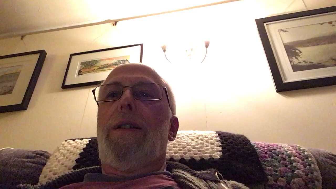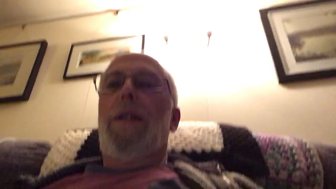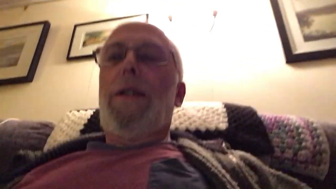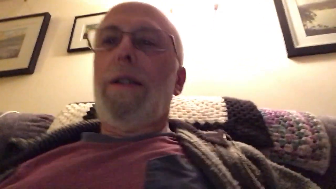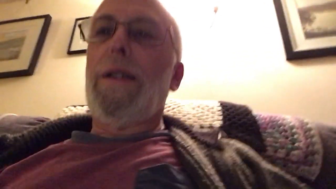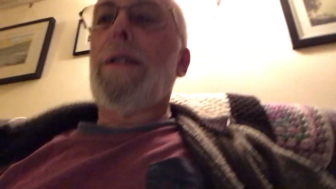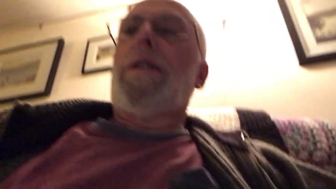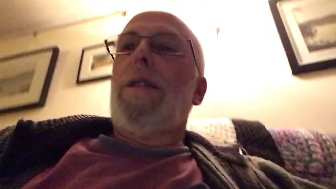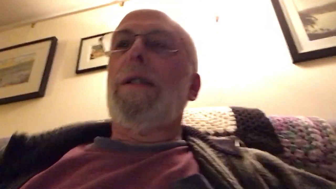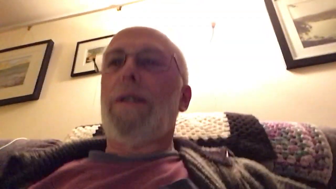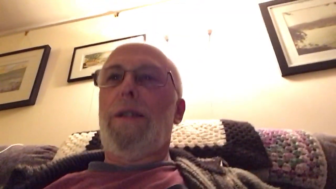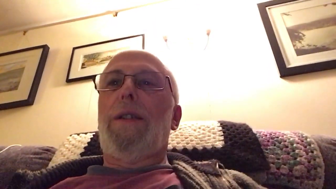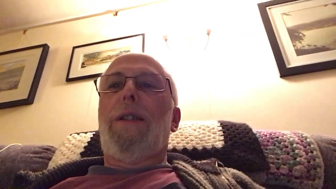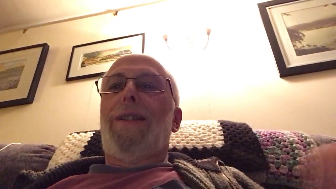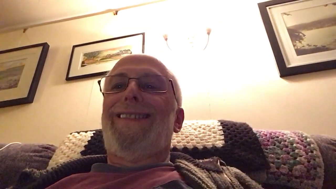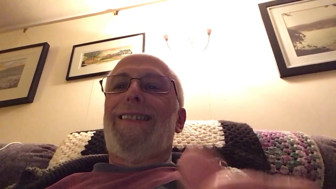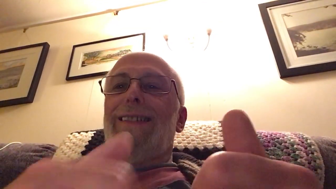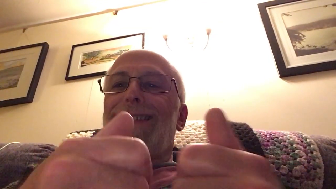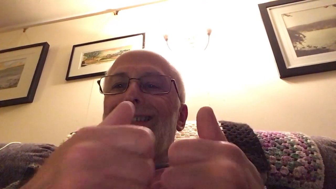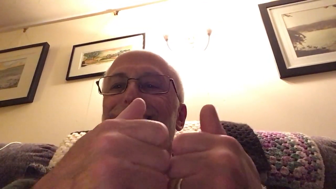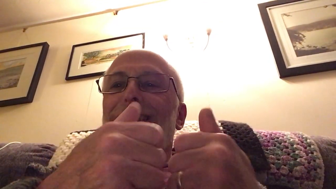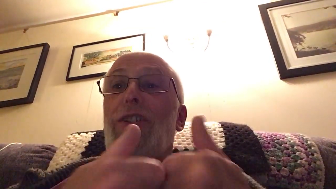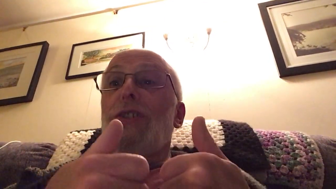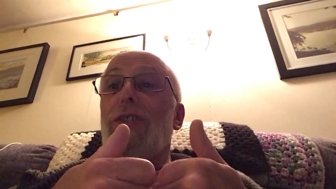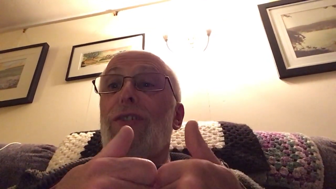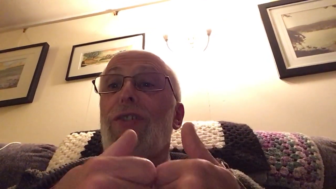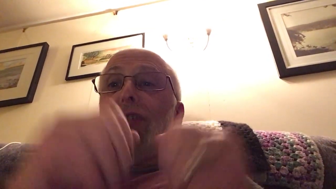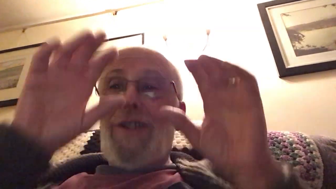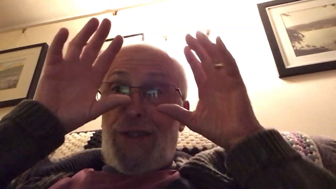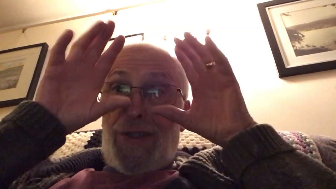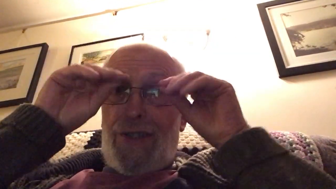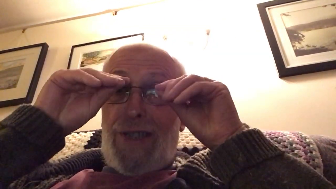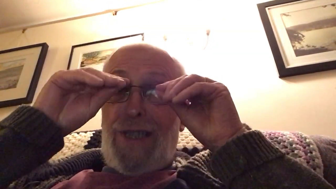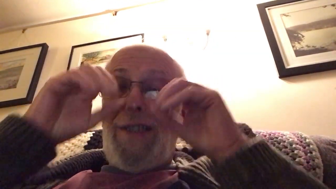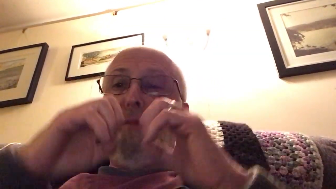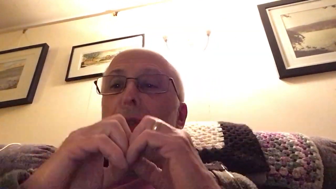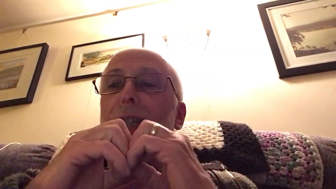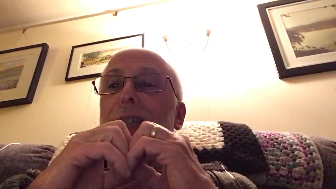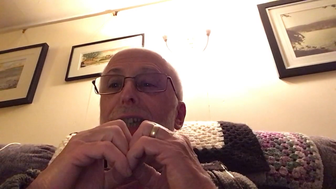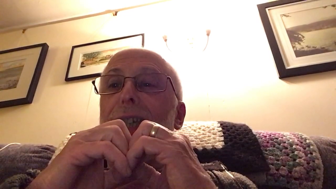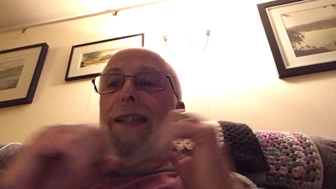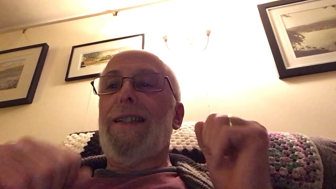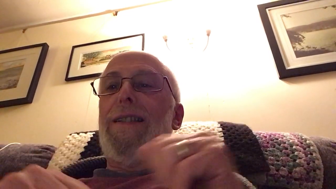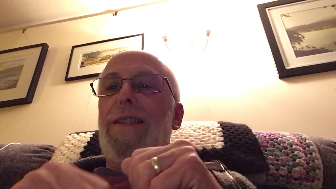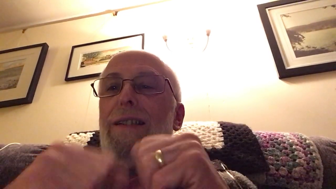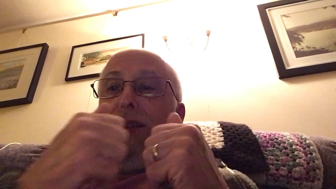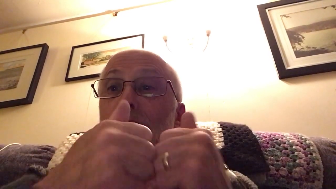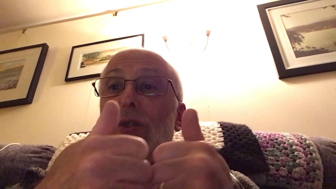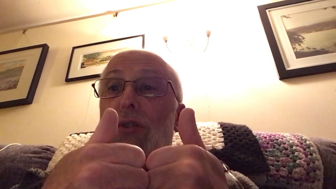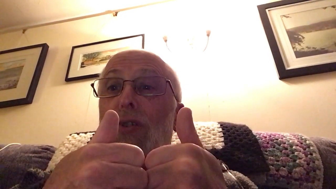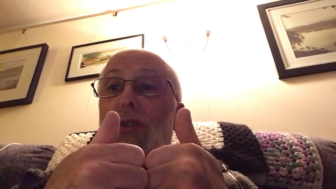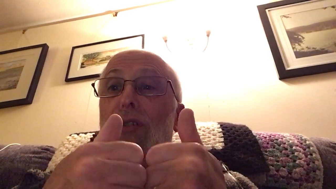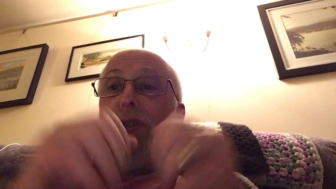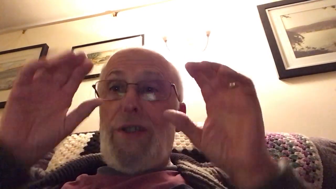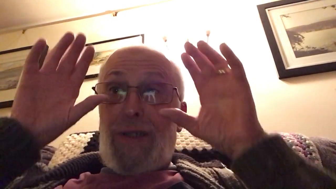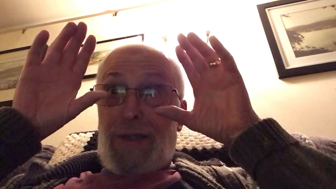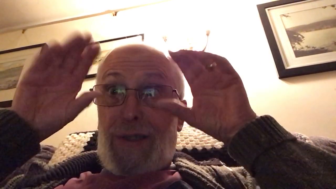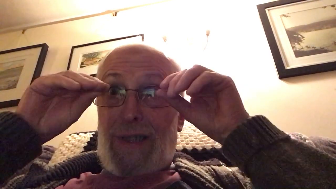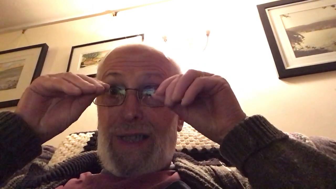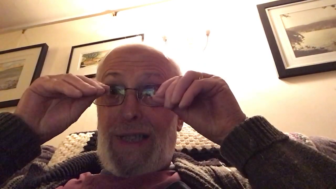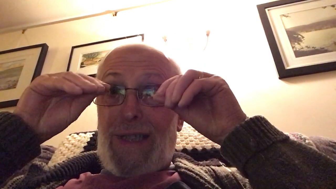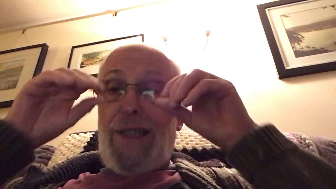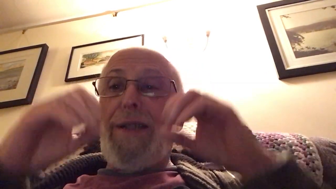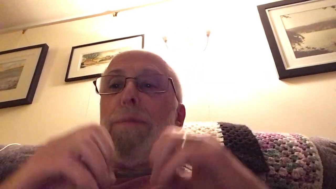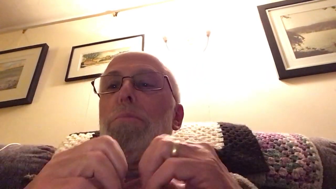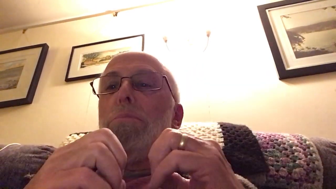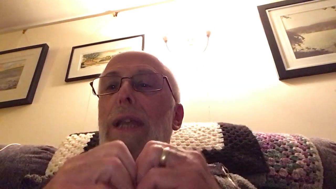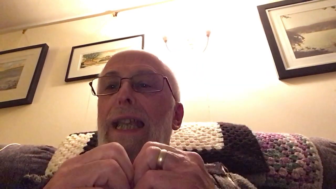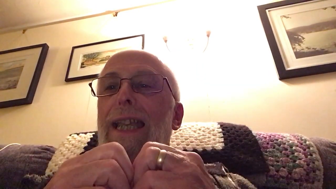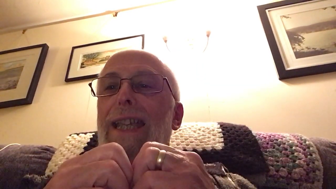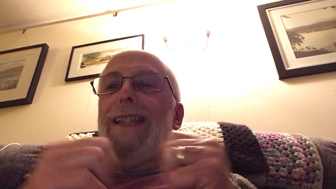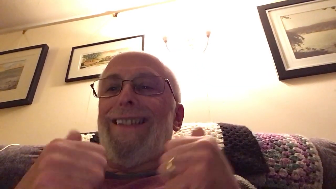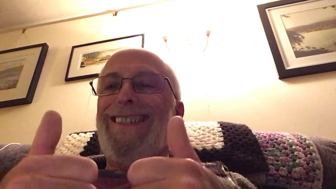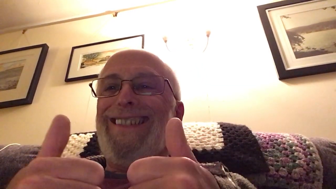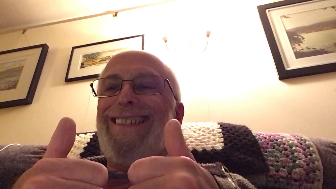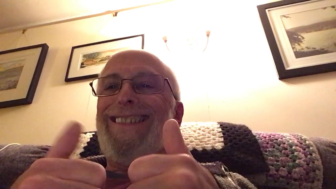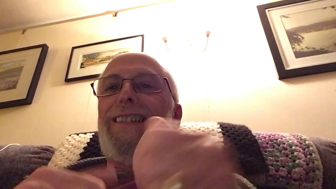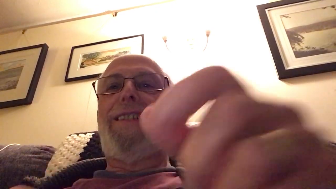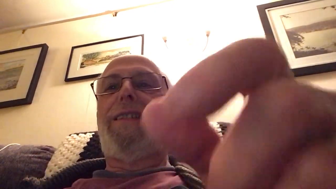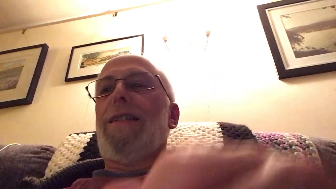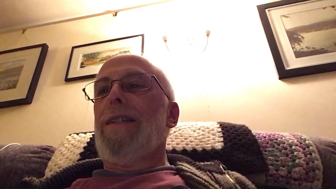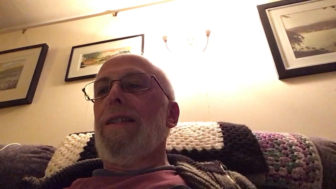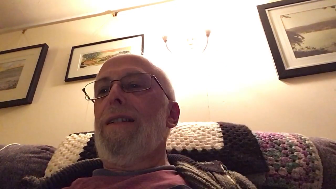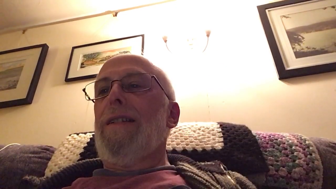good night